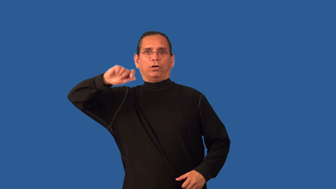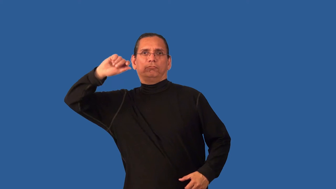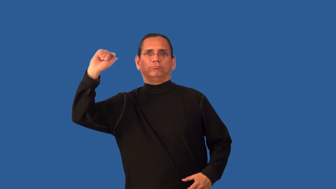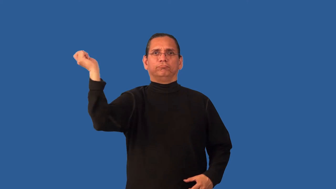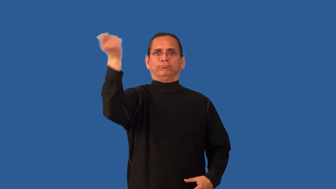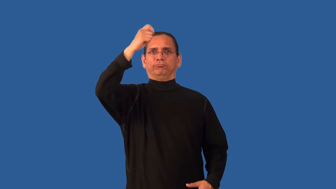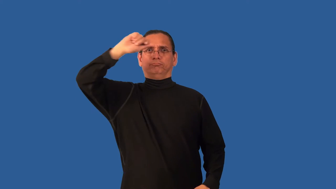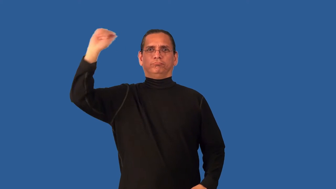wave,wave around,brandish-one handed